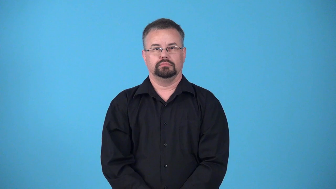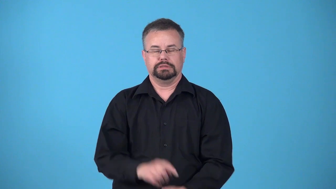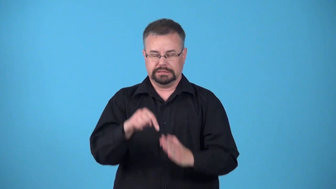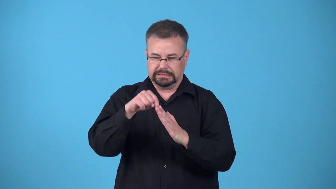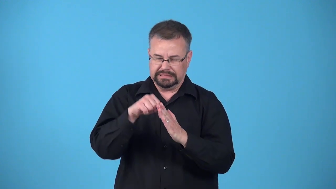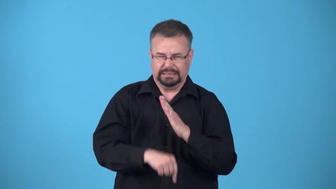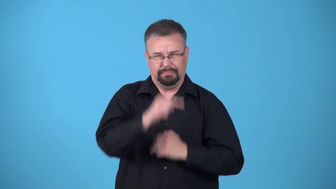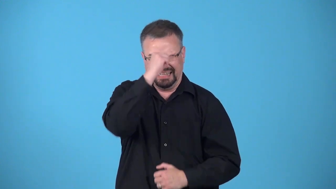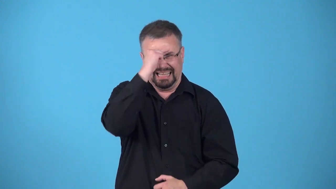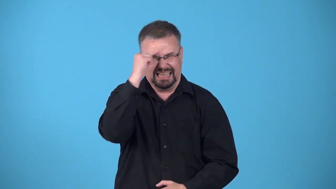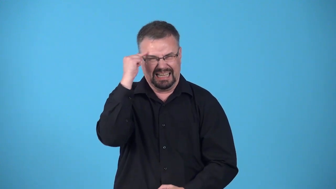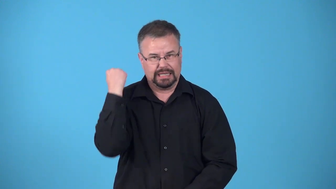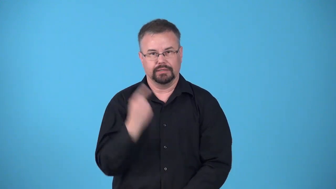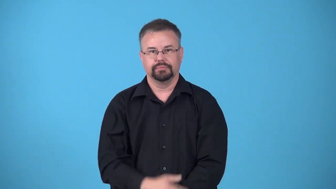jet black